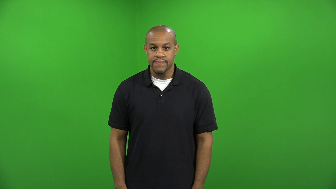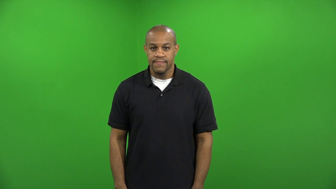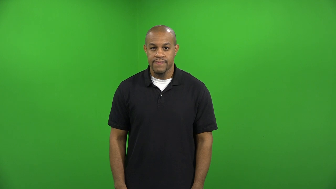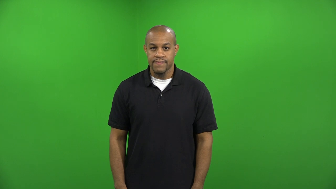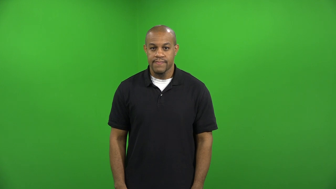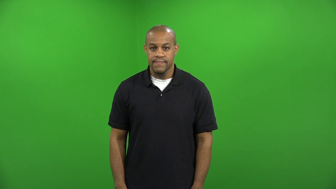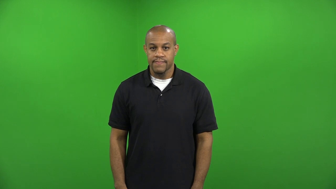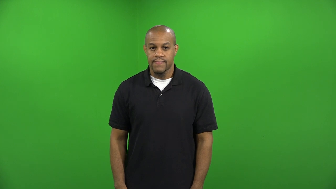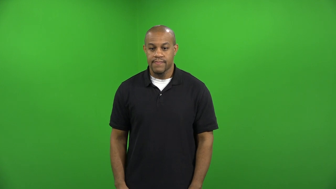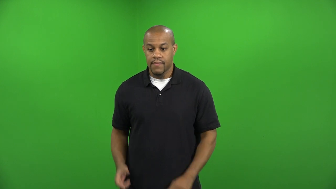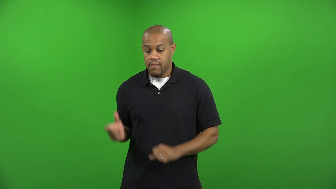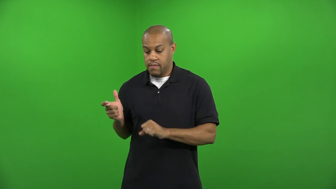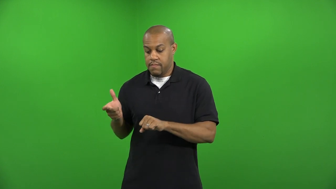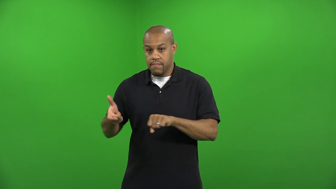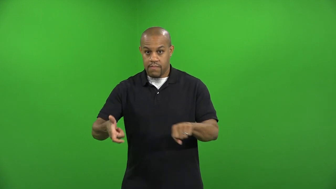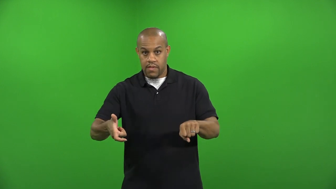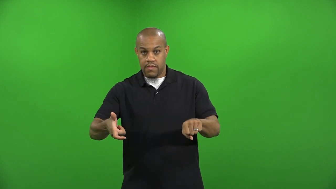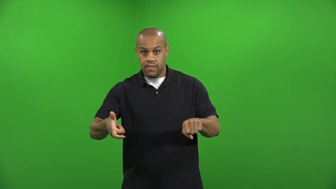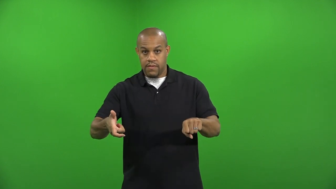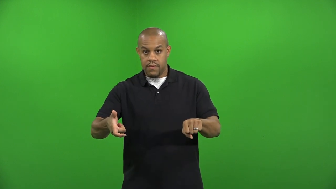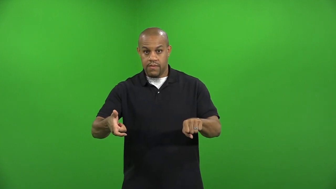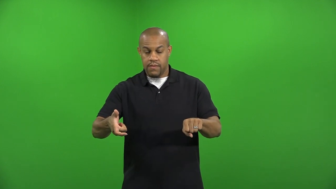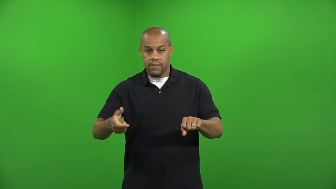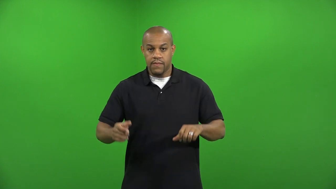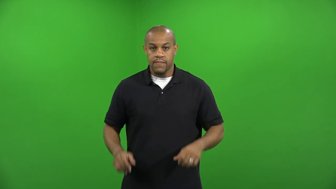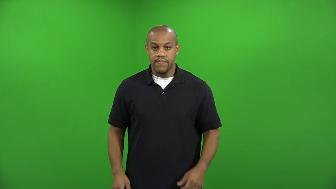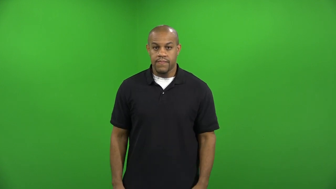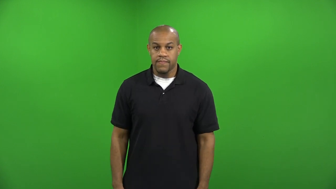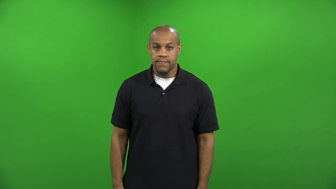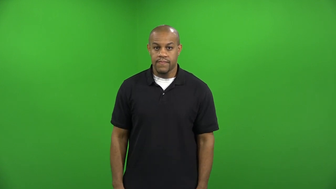Bunt